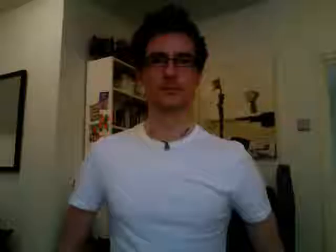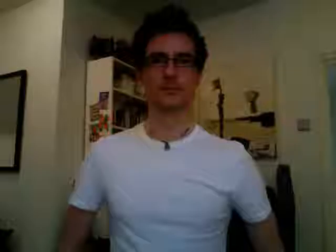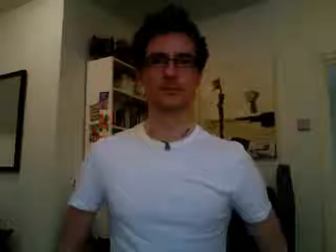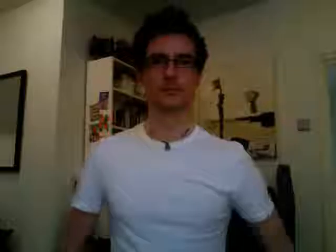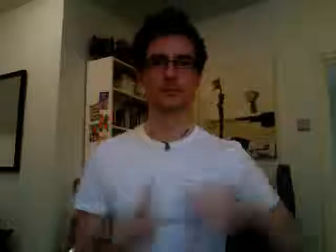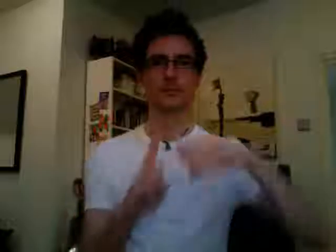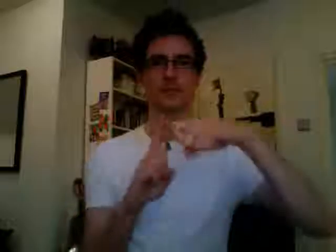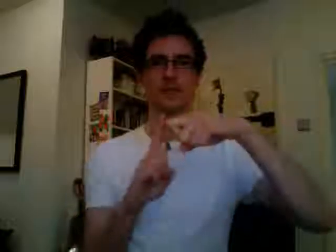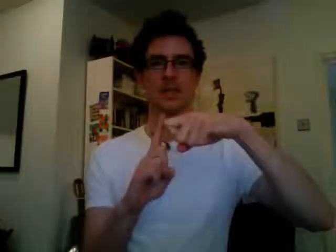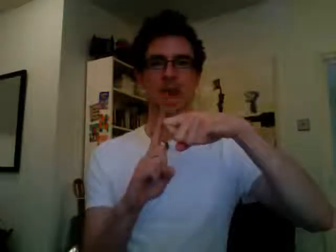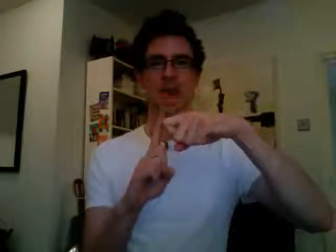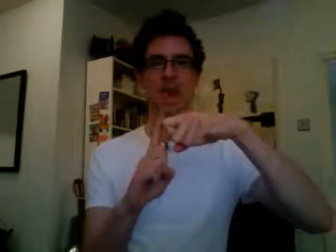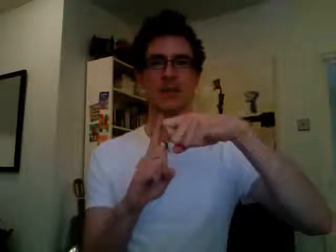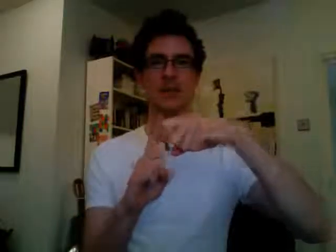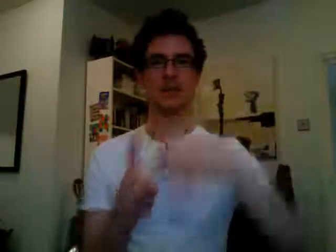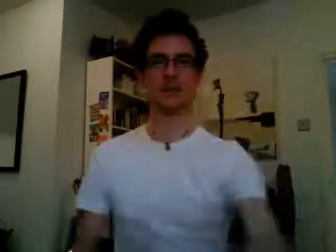K